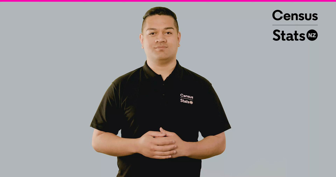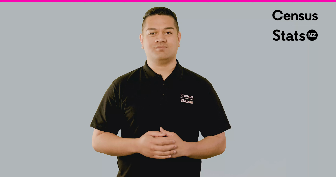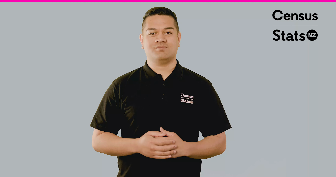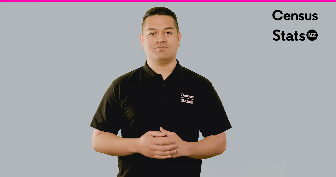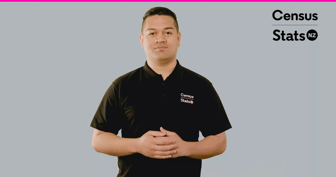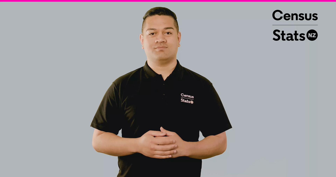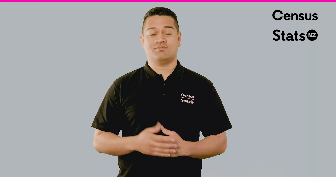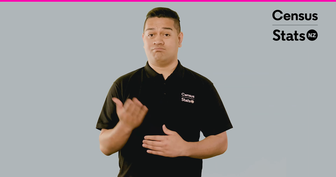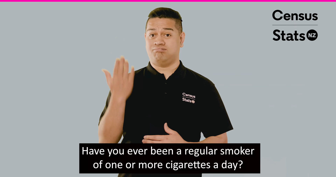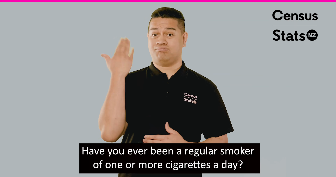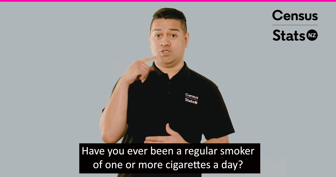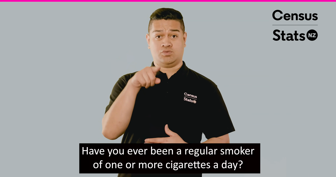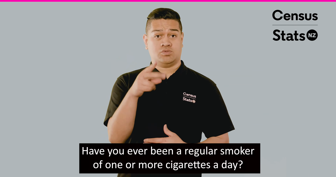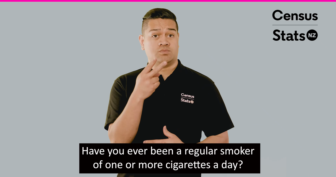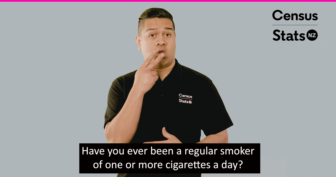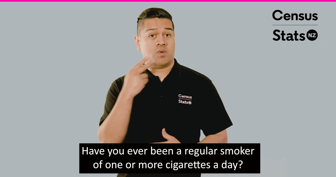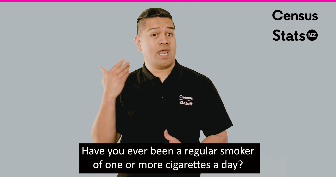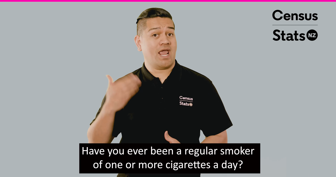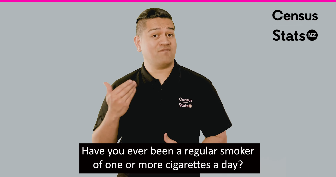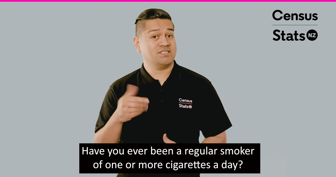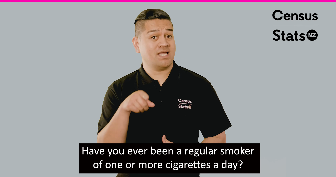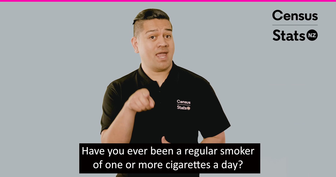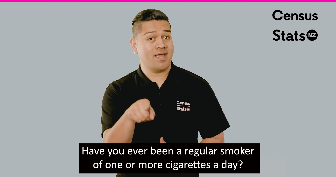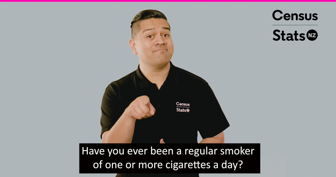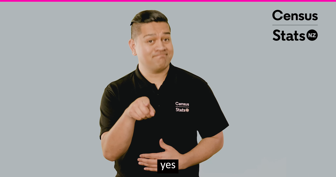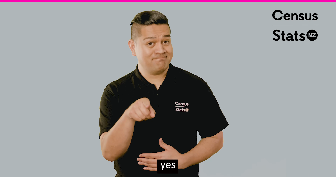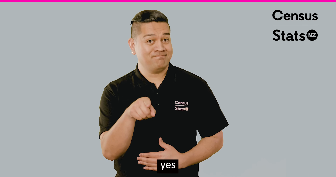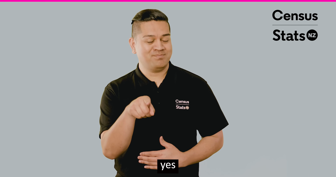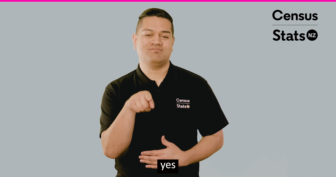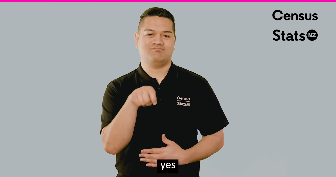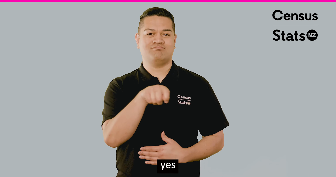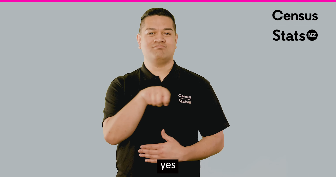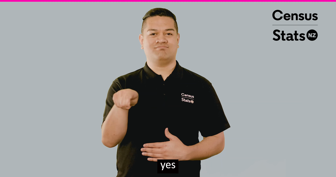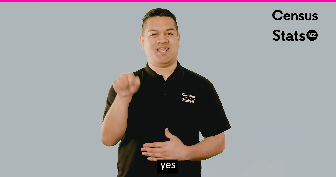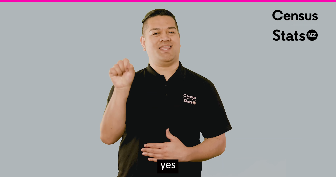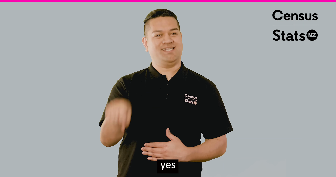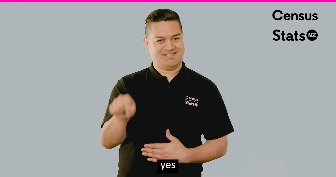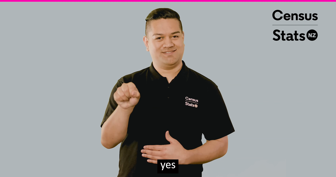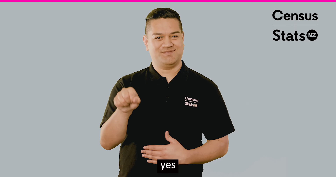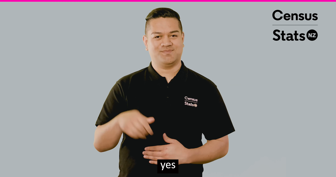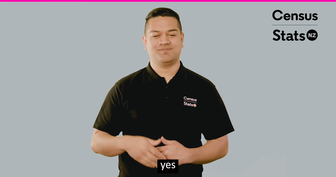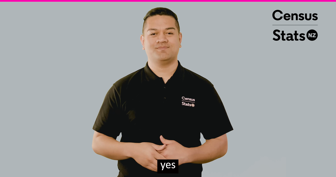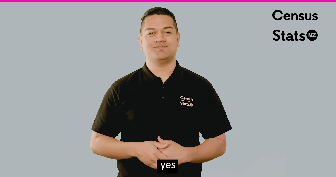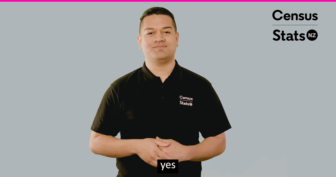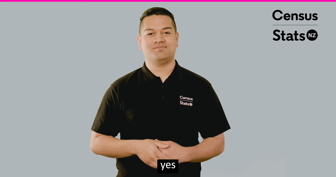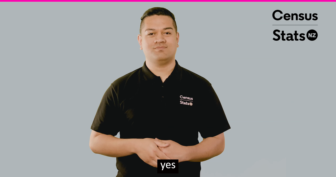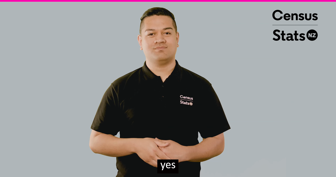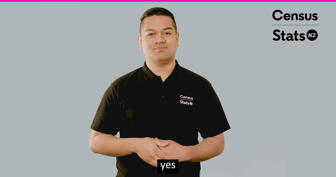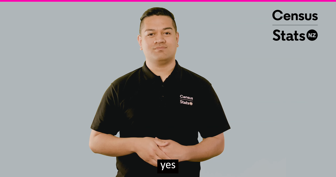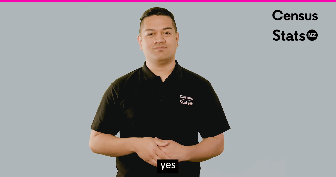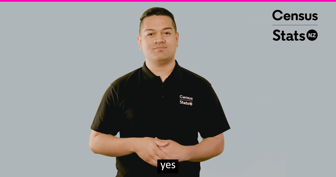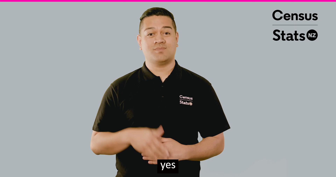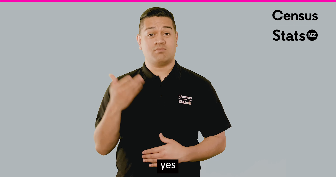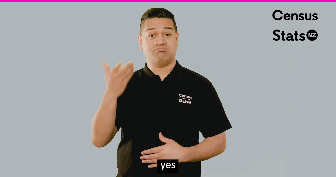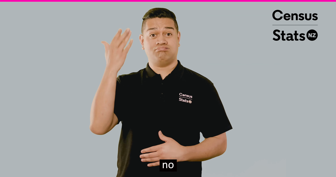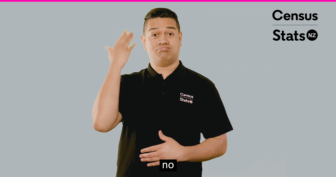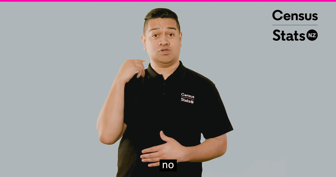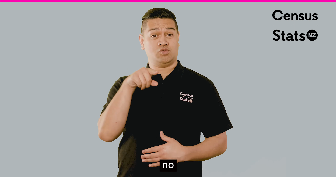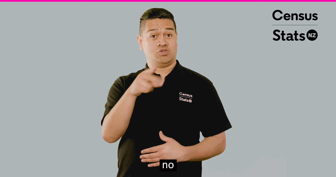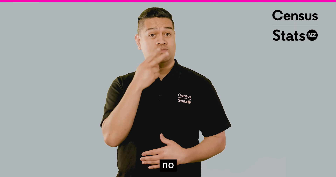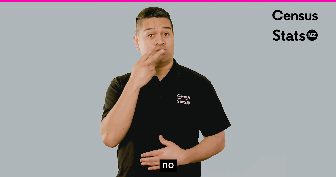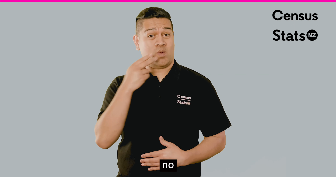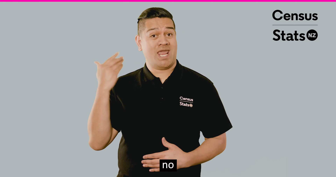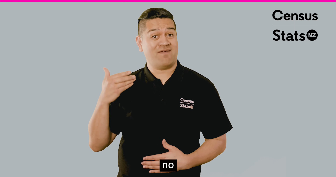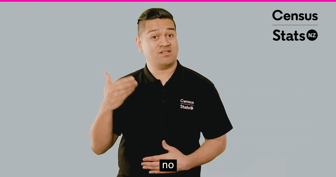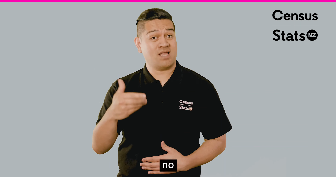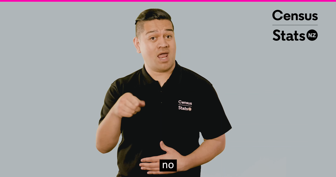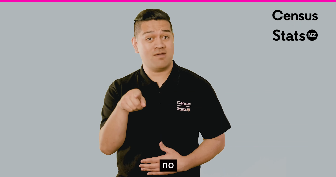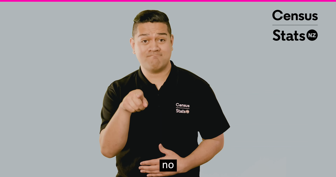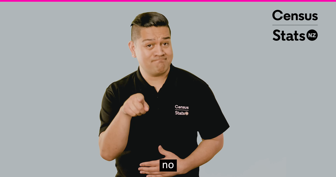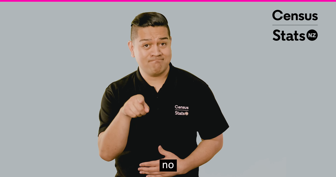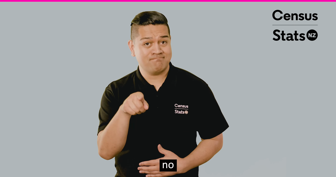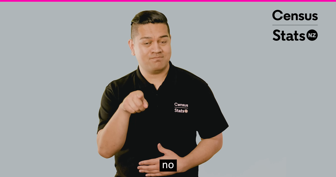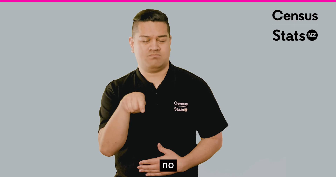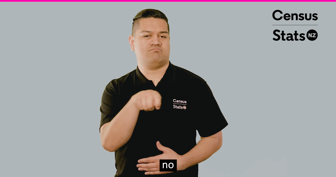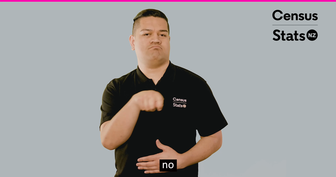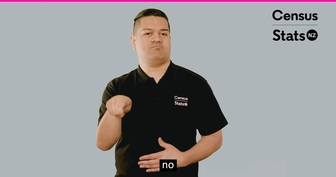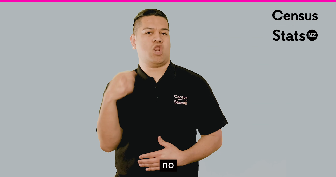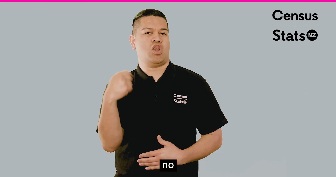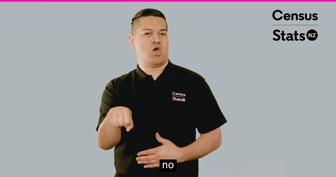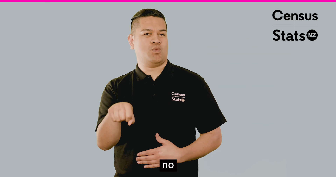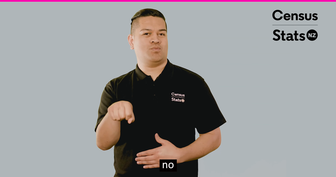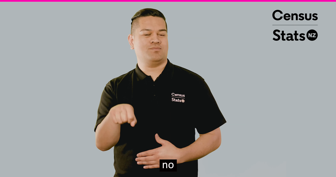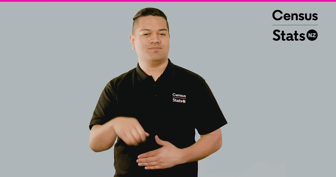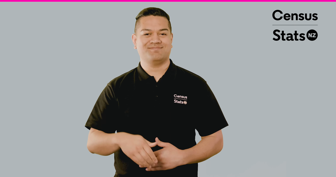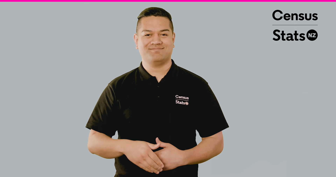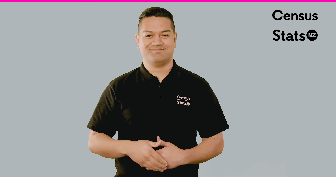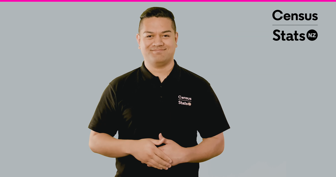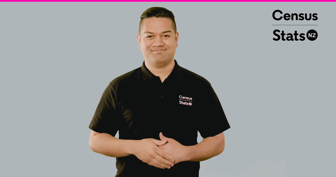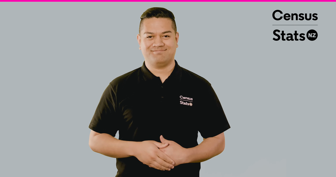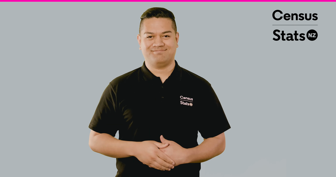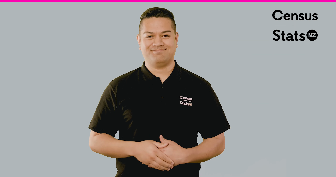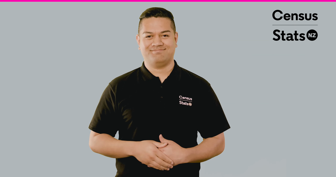Have you ever smoked?